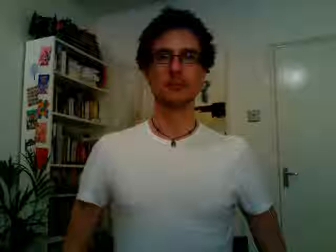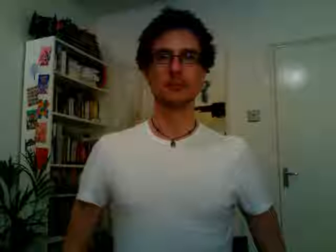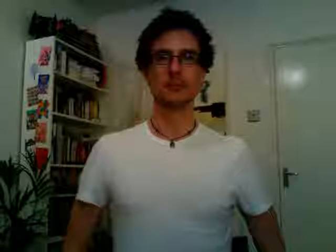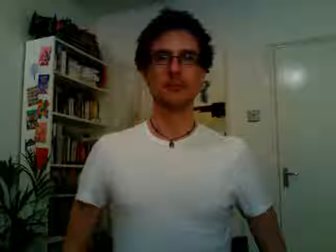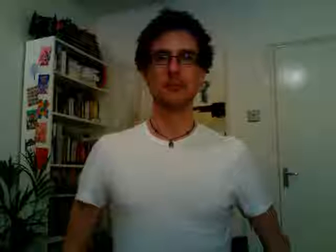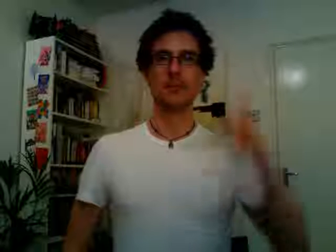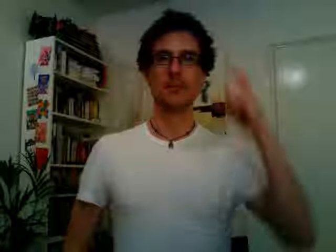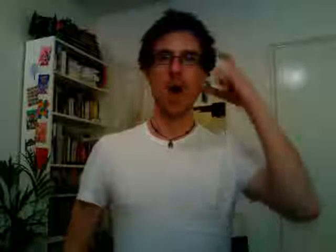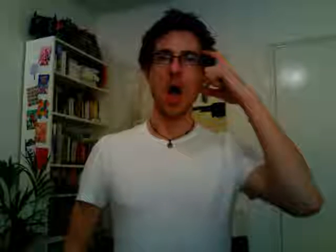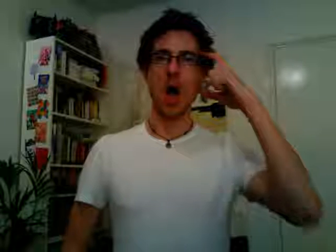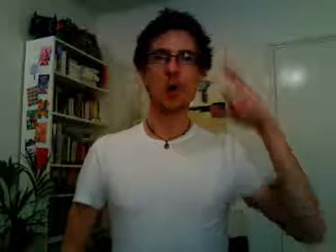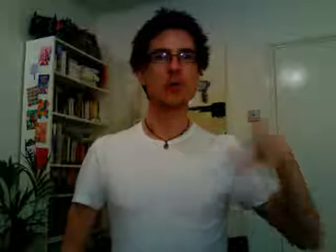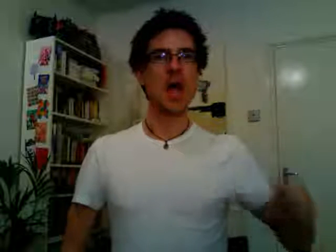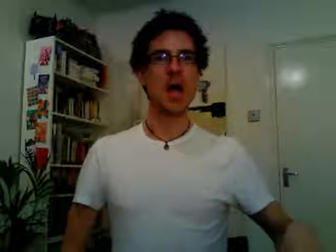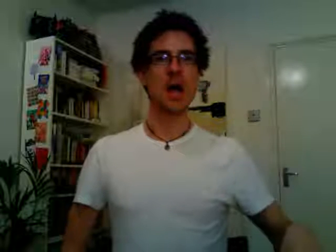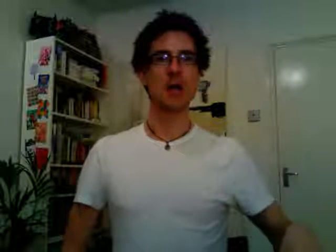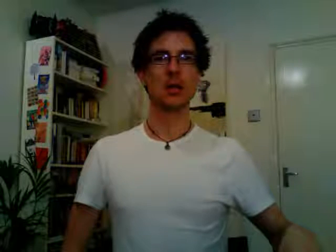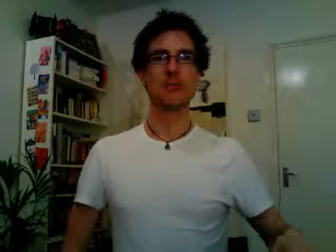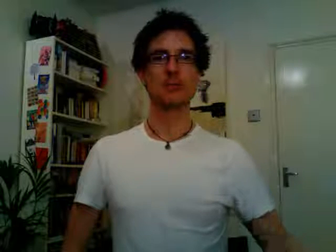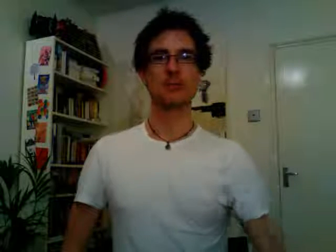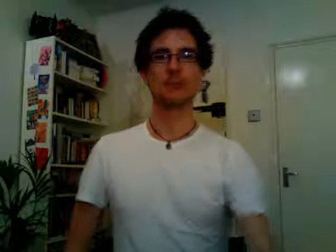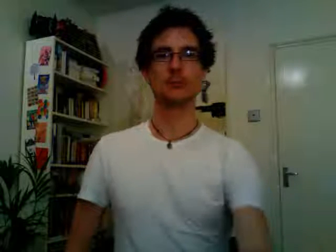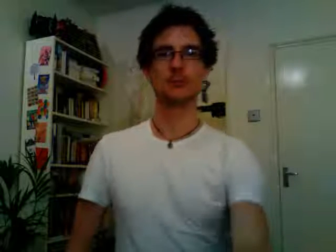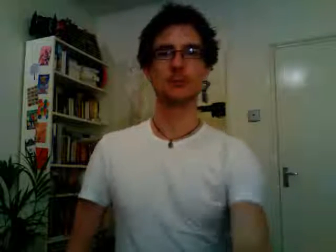hotel